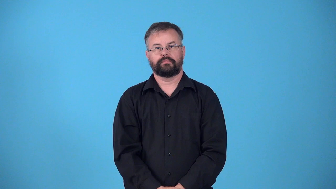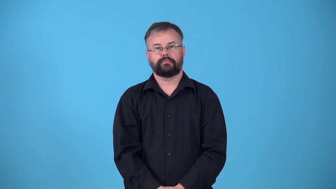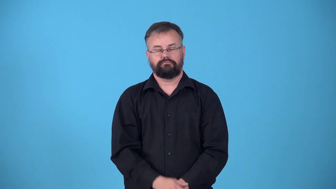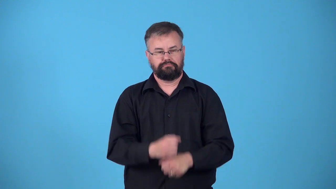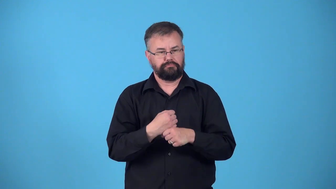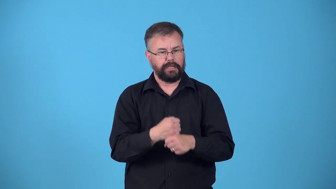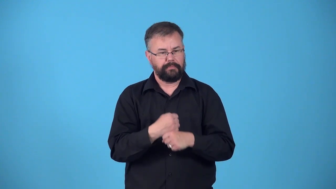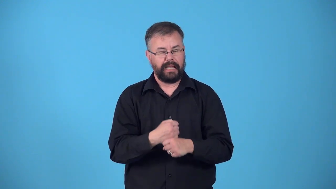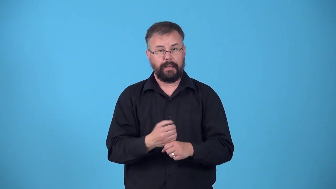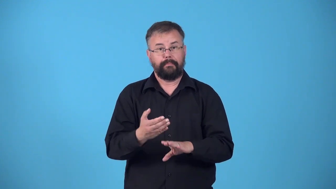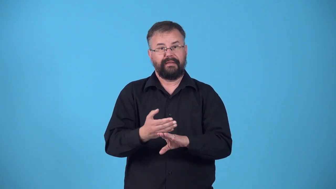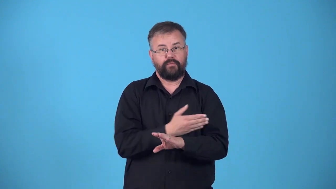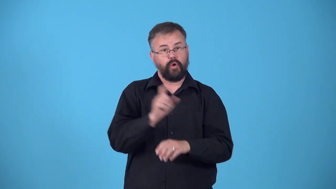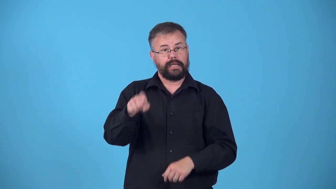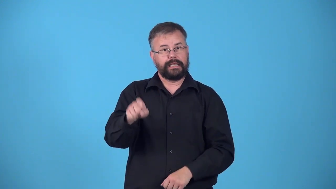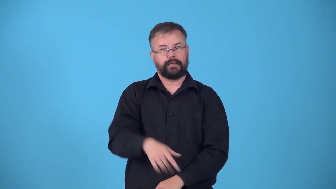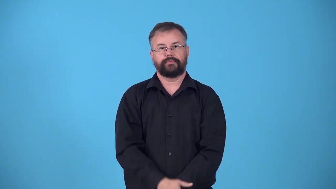premake, preform